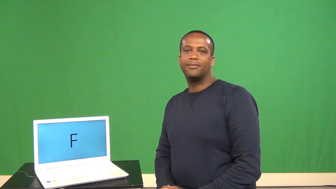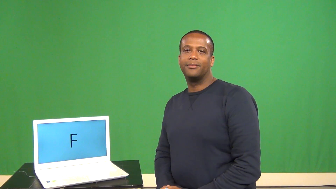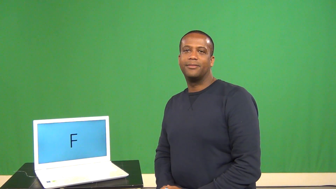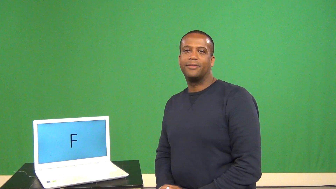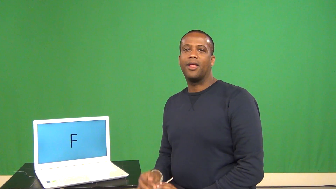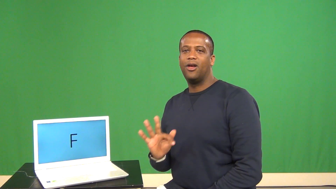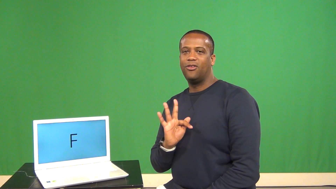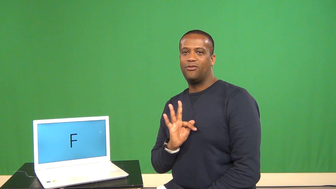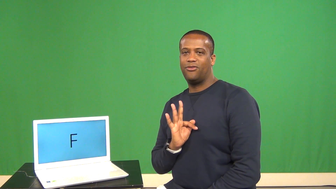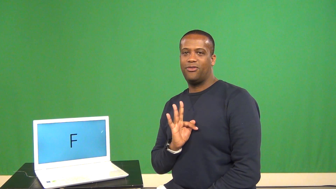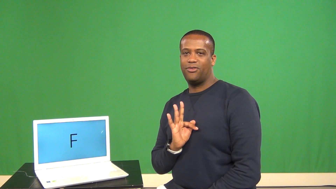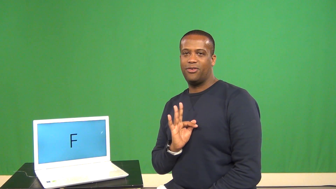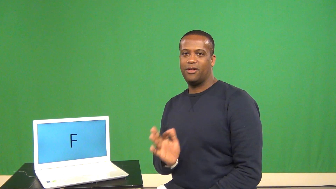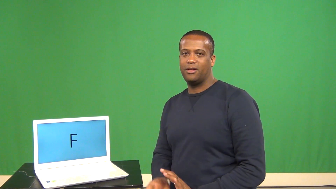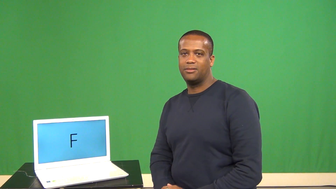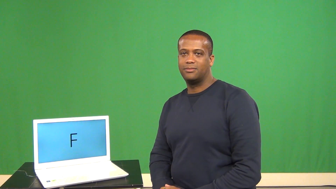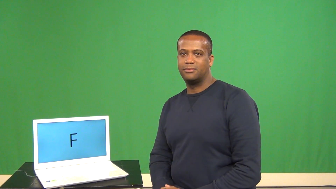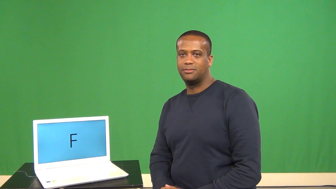letterf